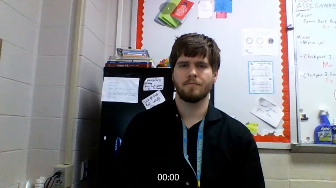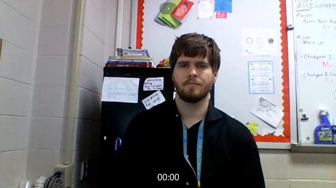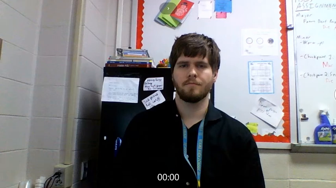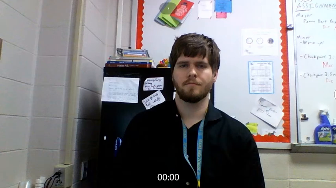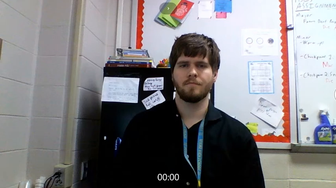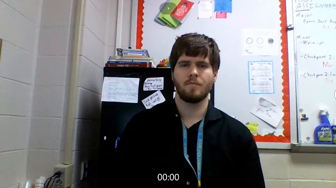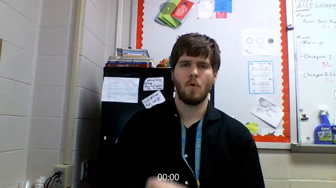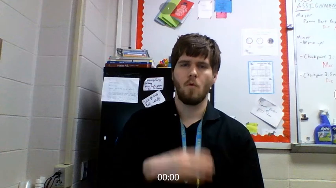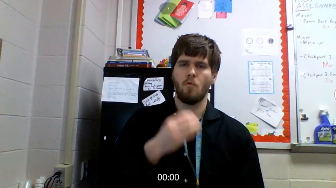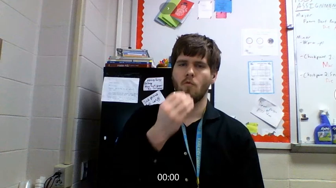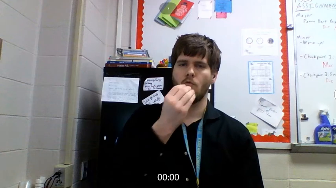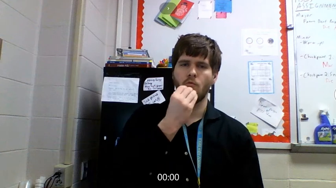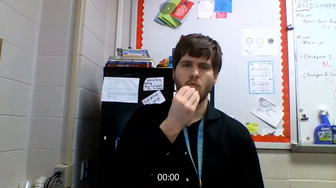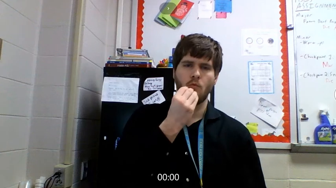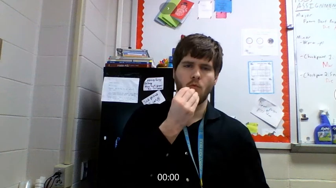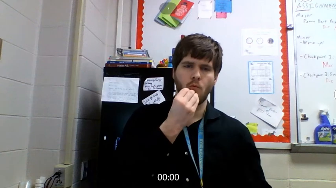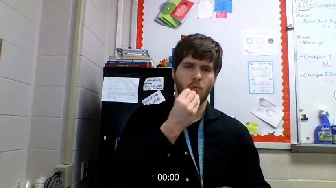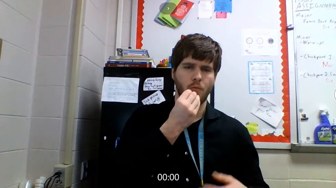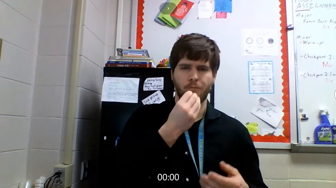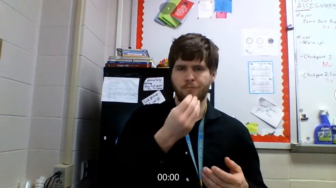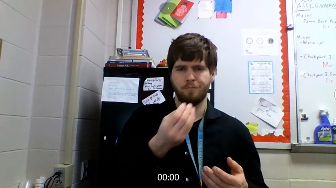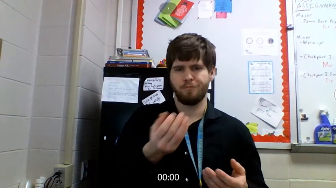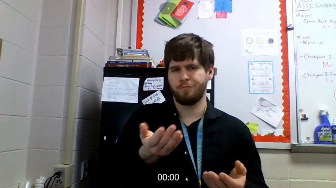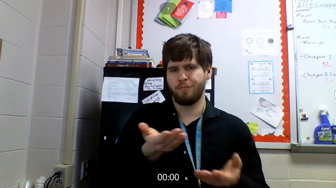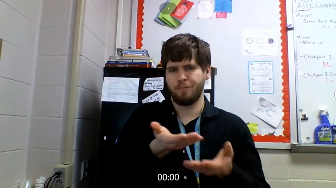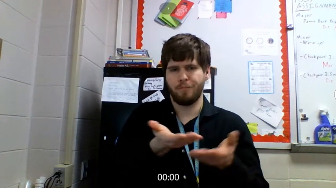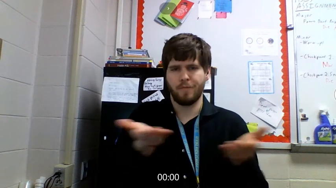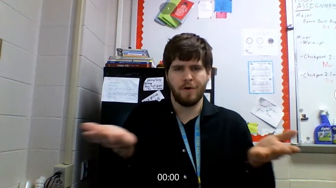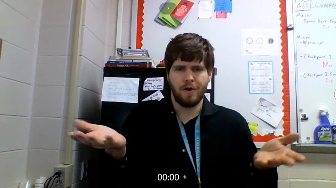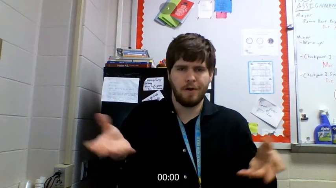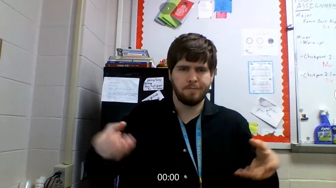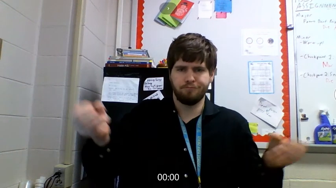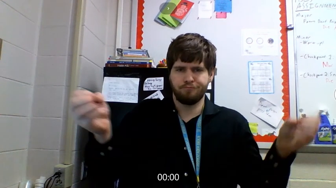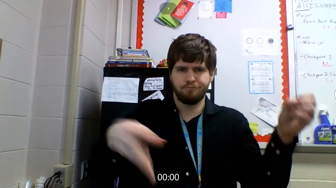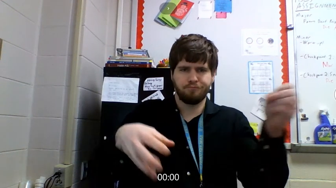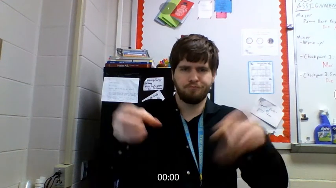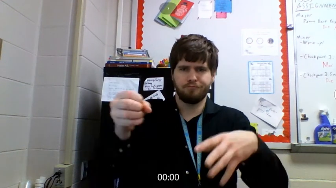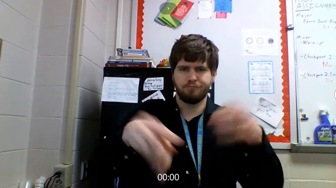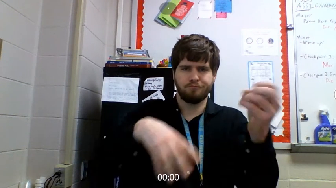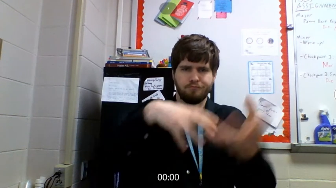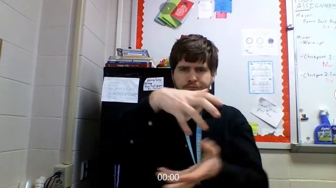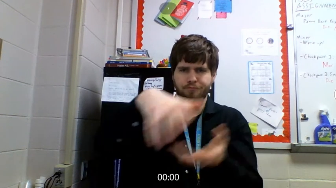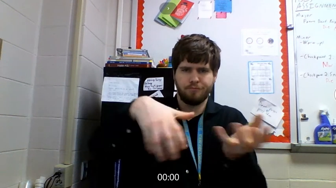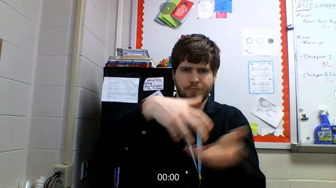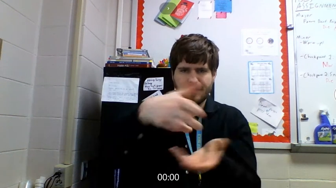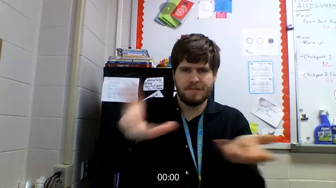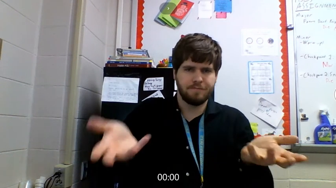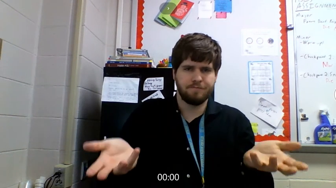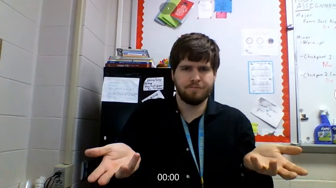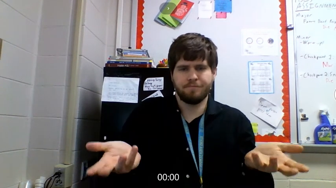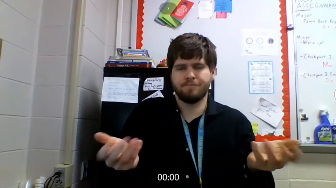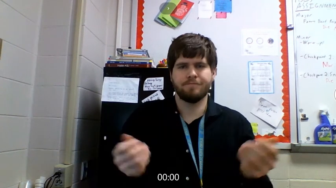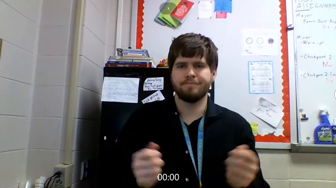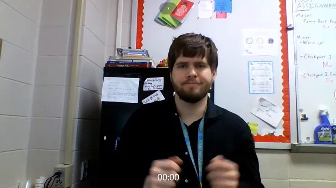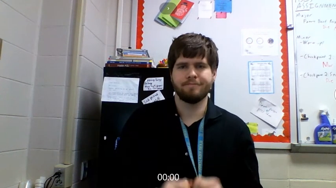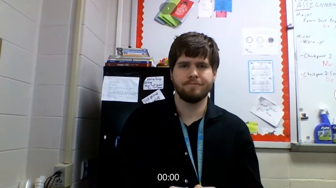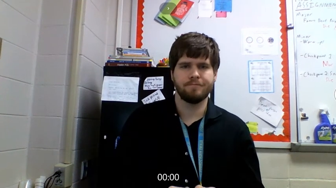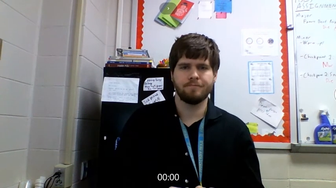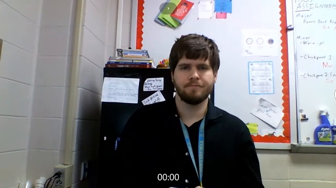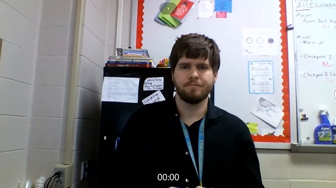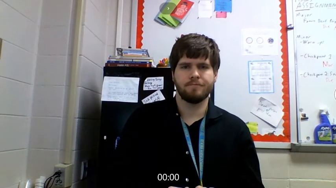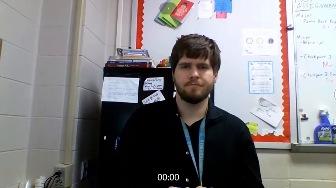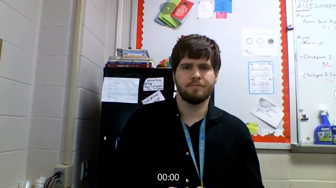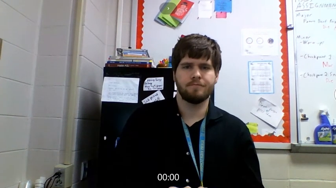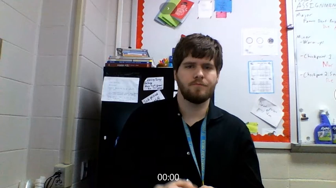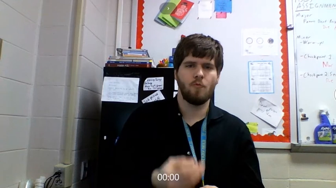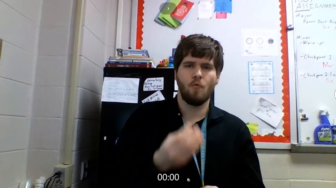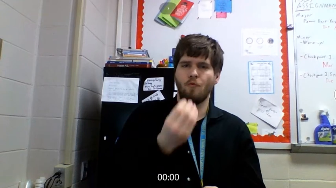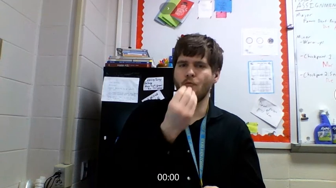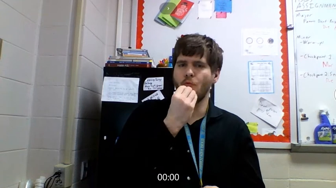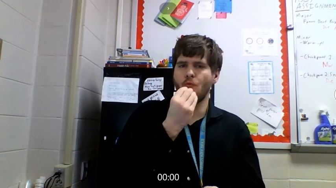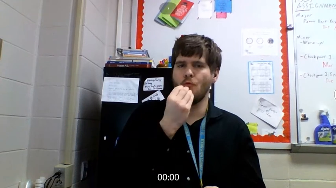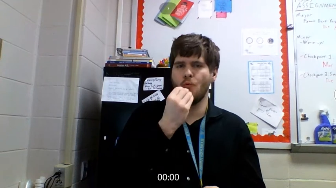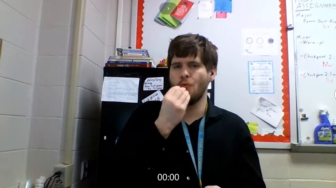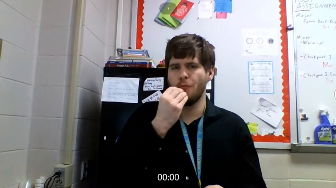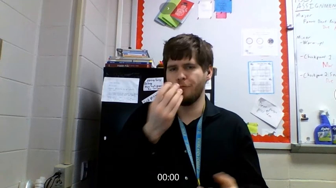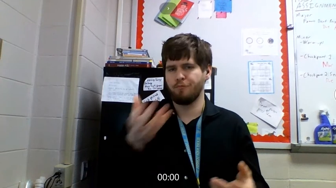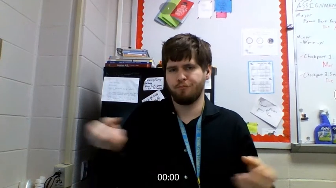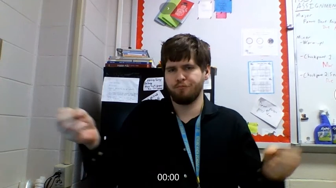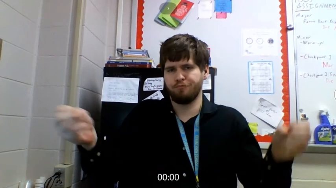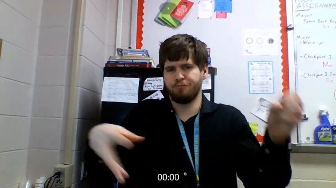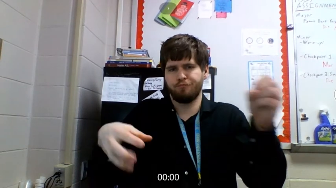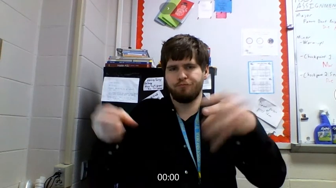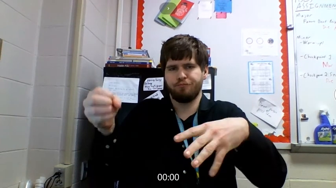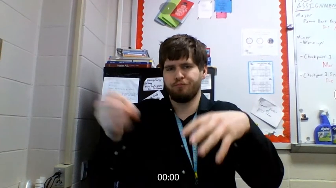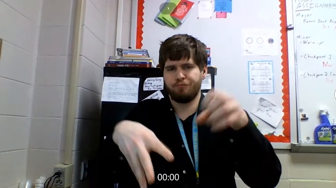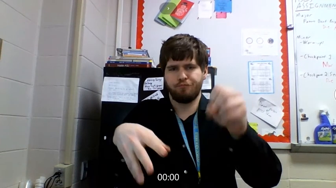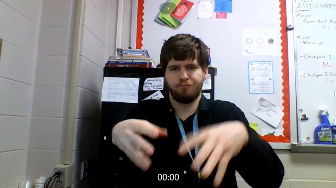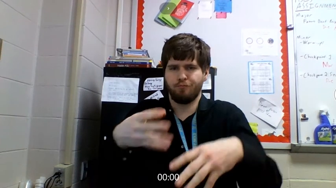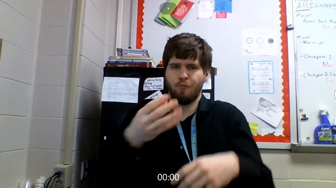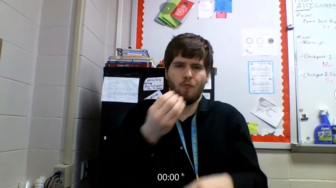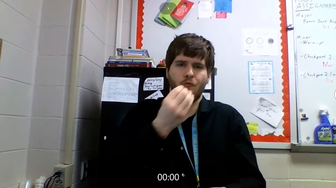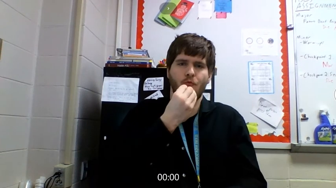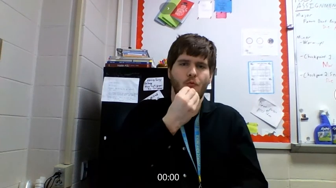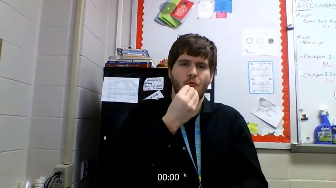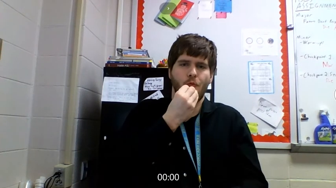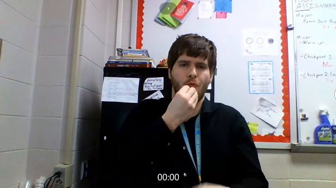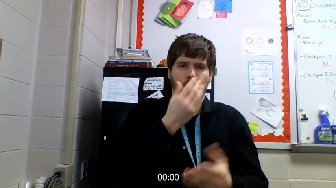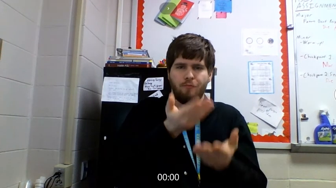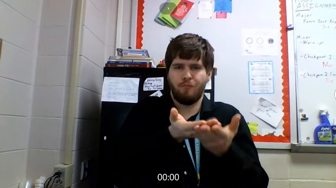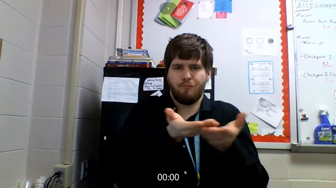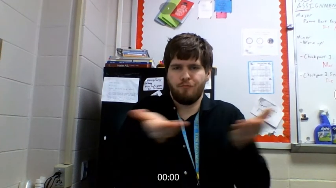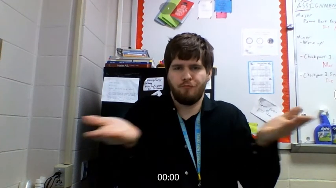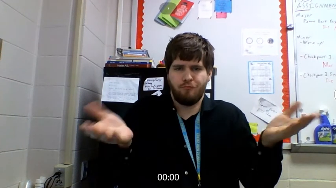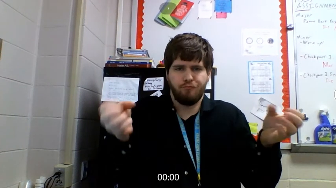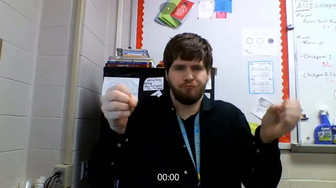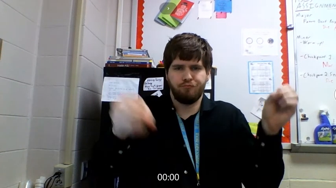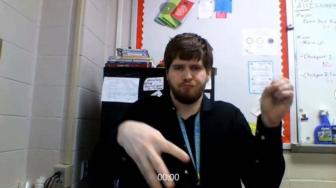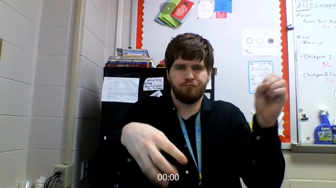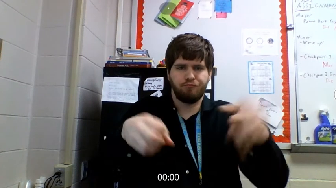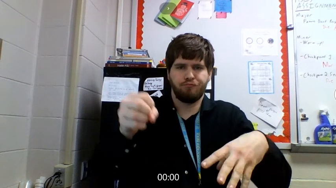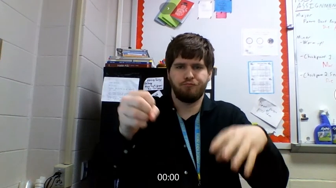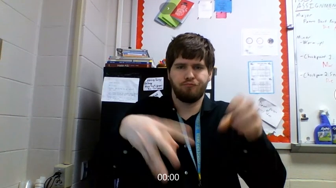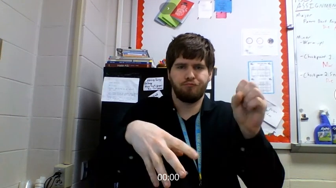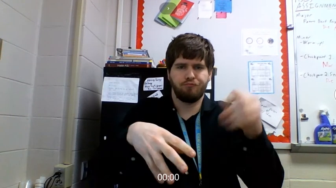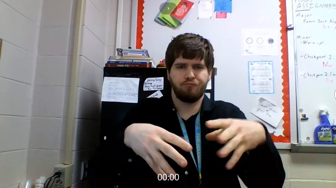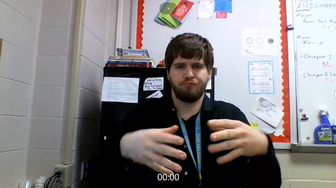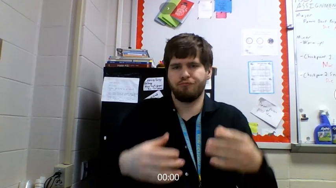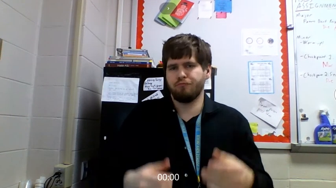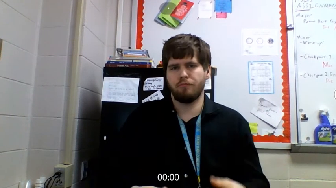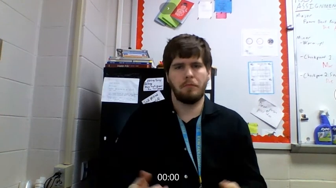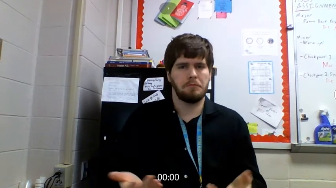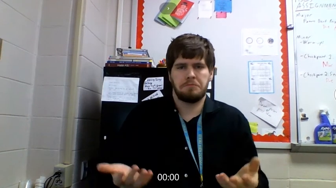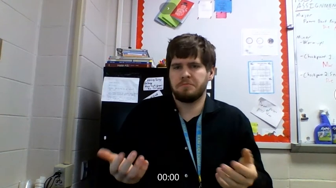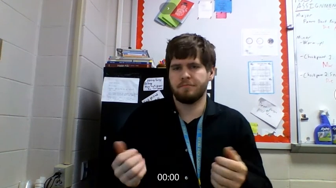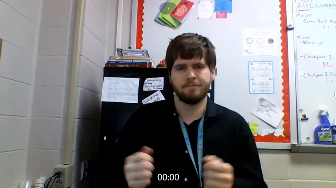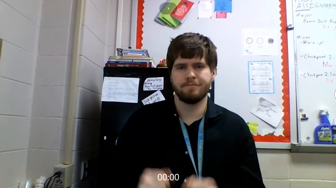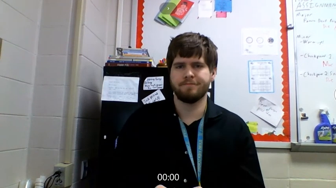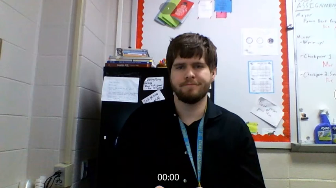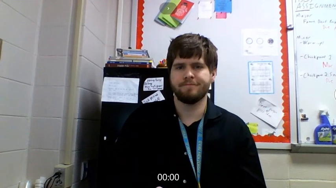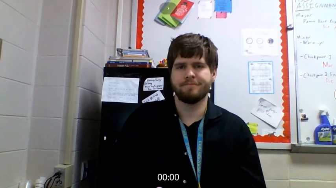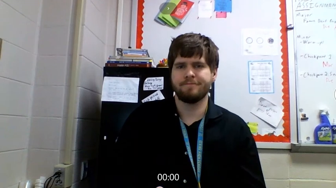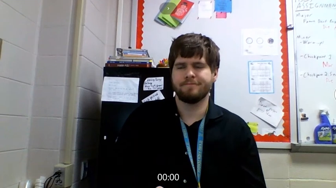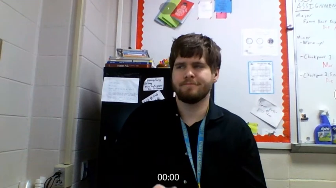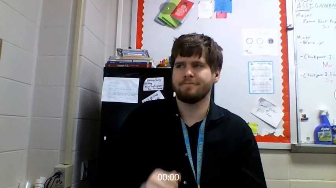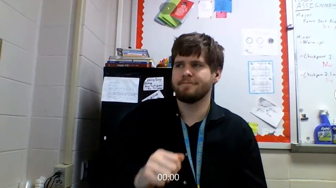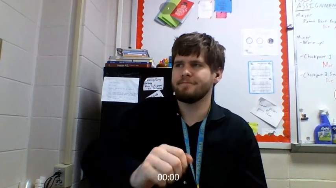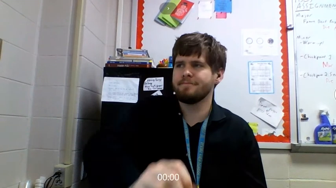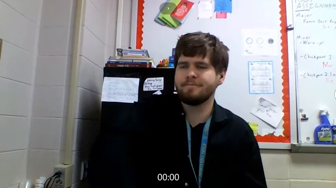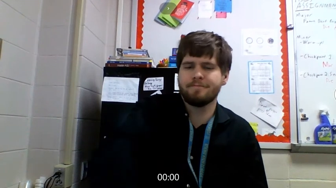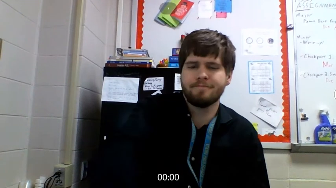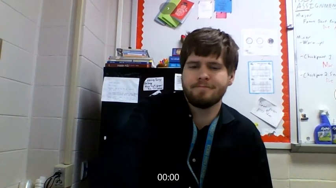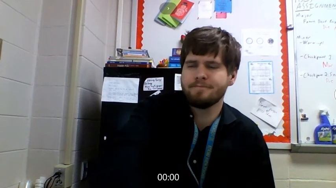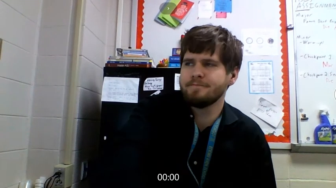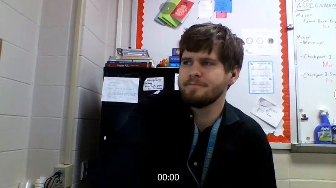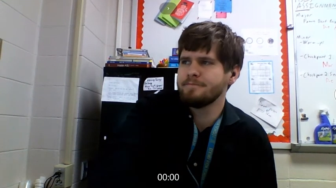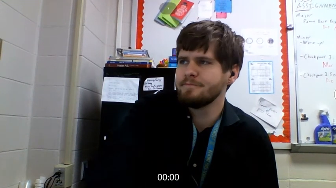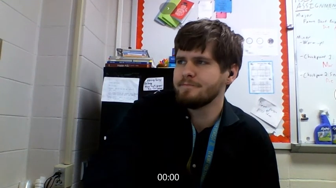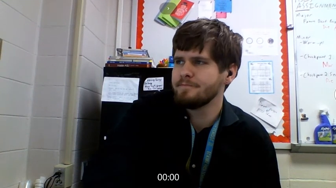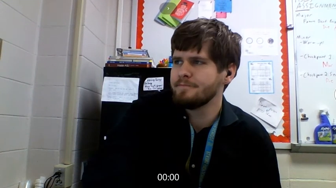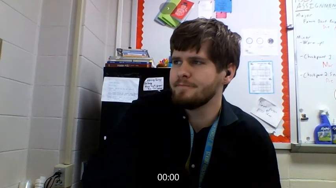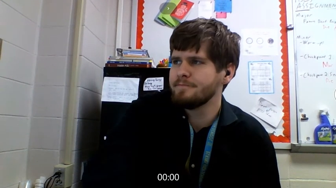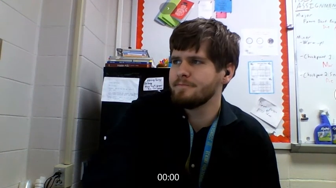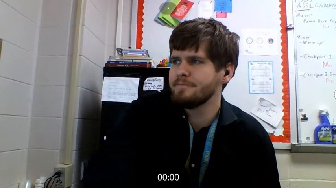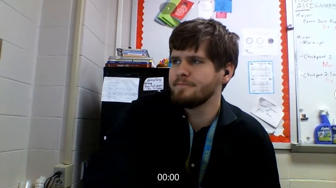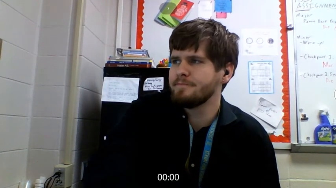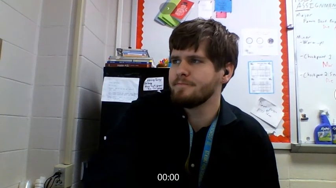Ingredients